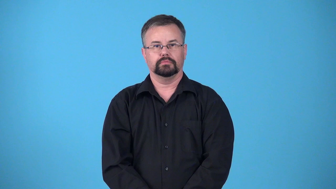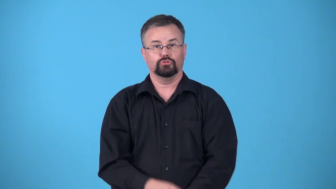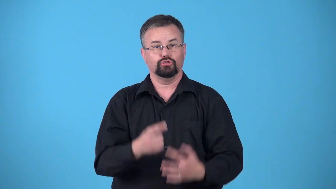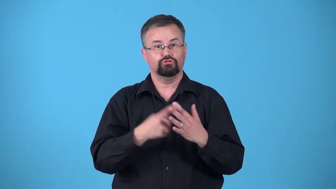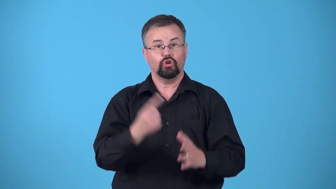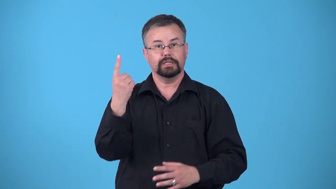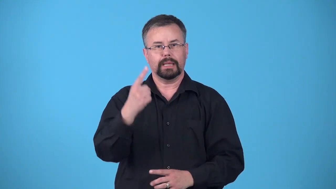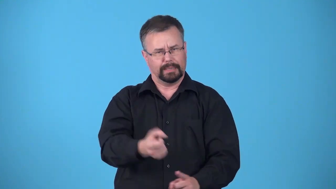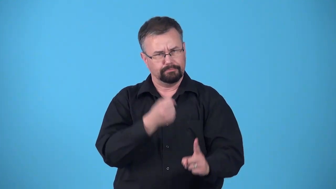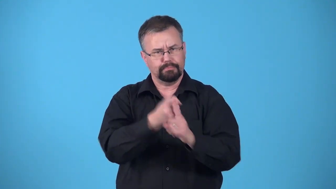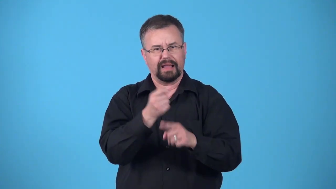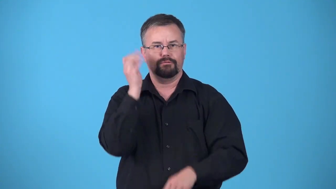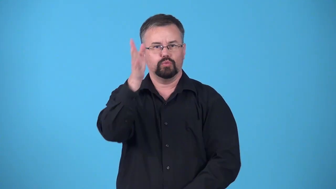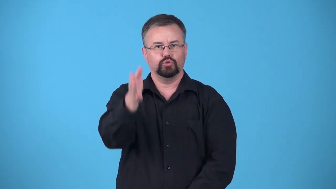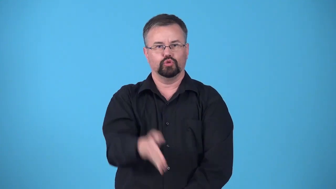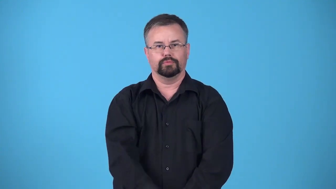sow the seeds